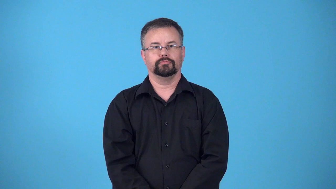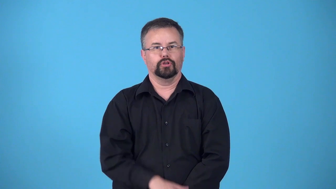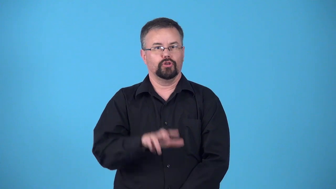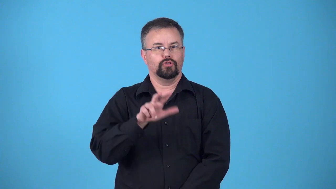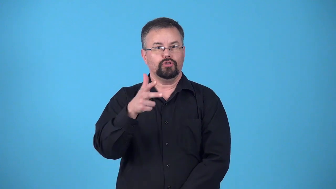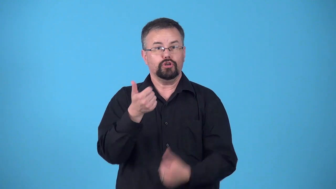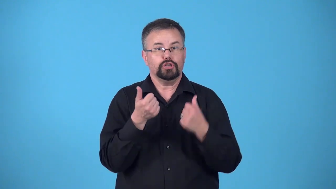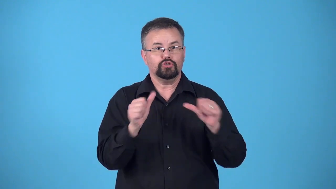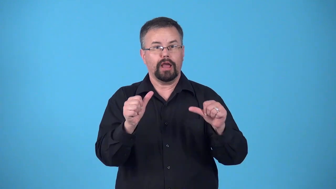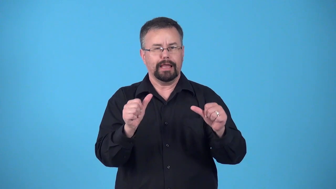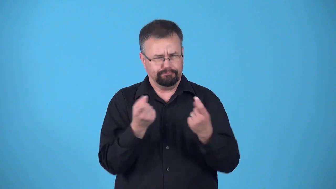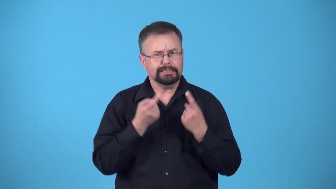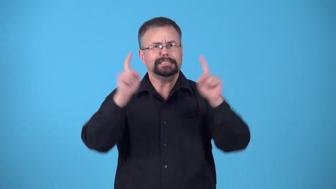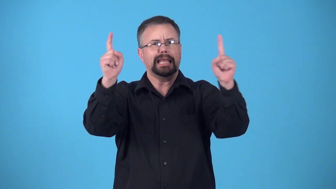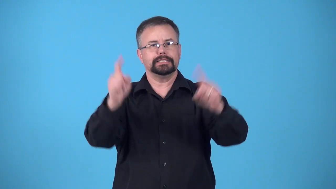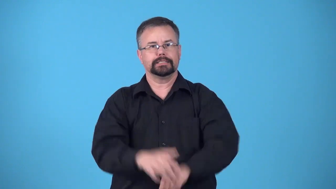third time's the charm, third time lucky